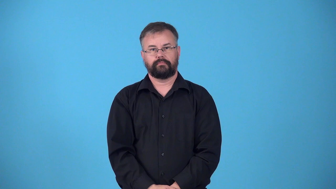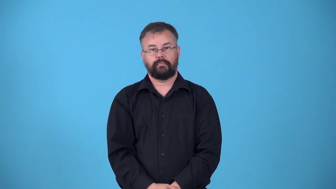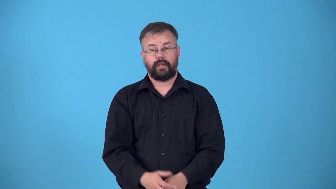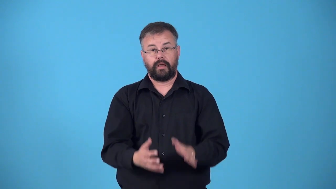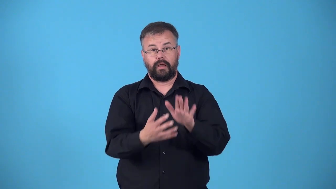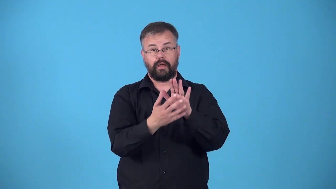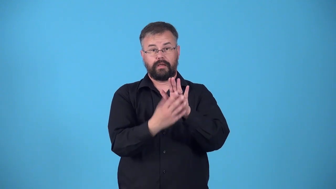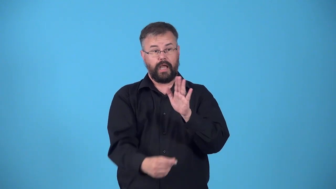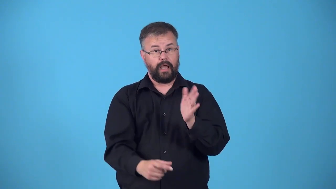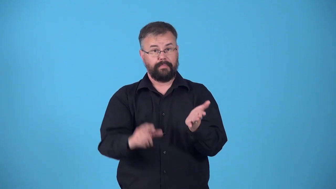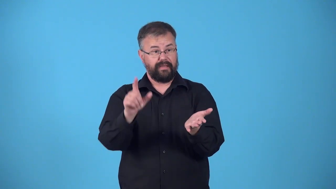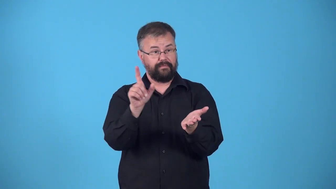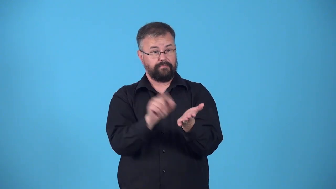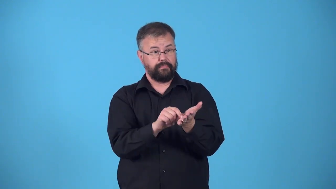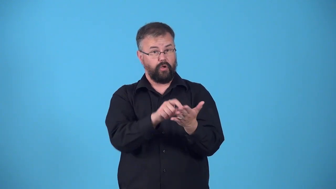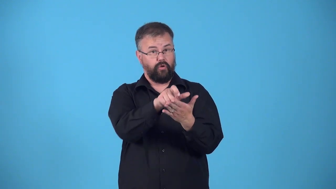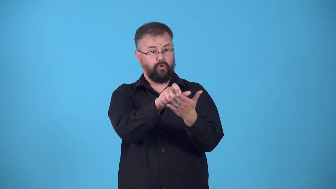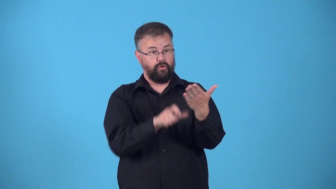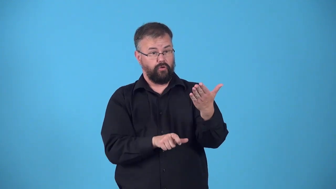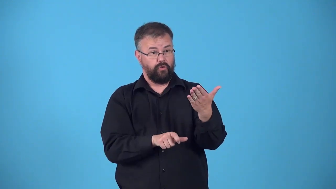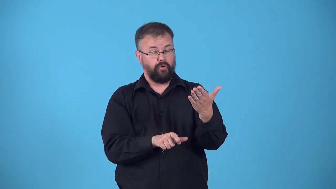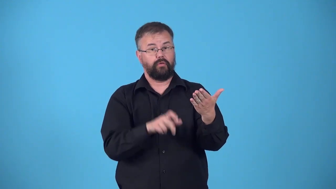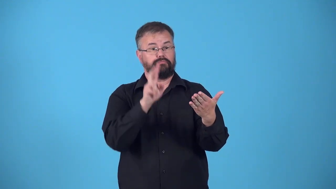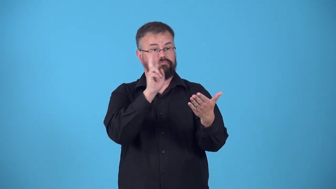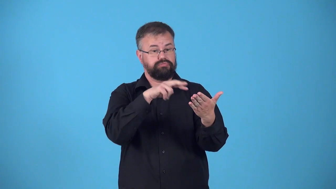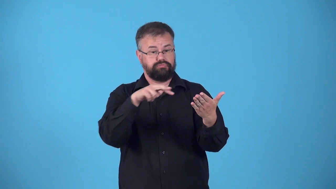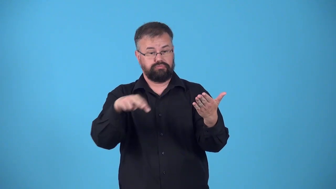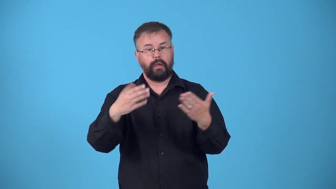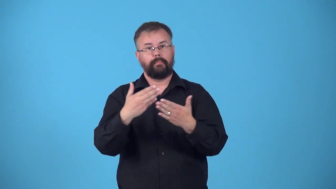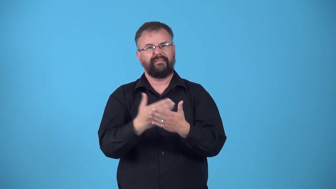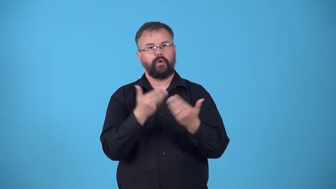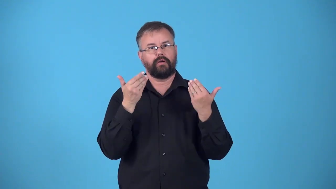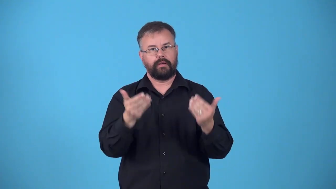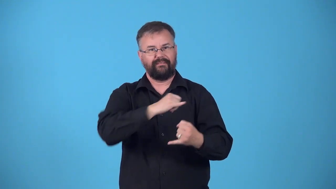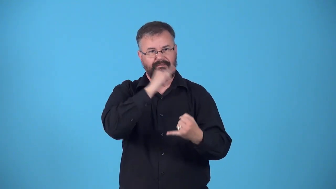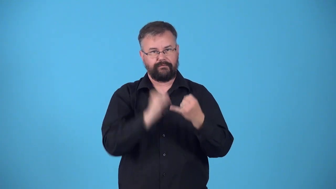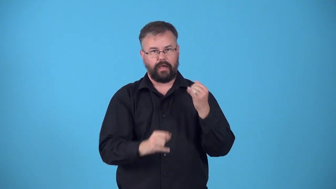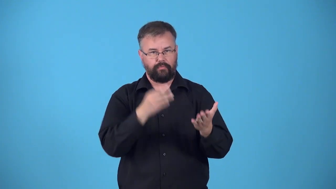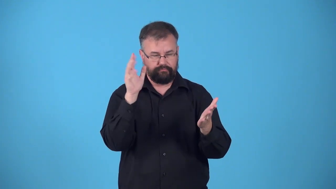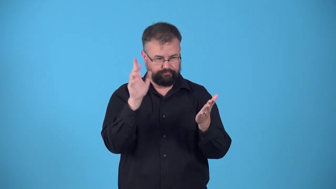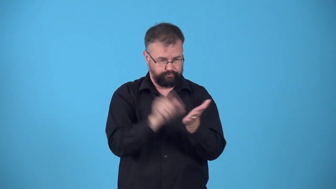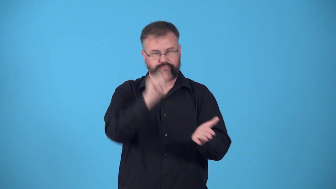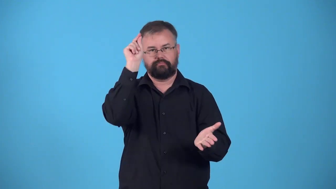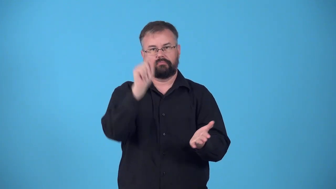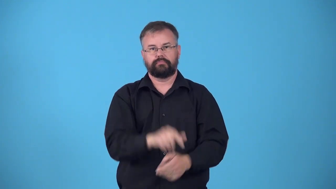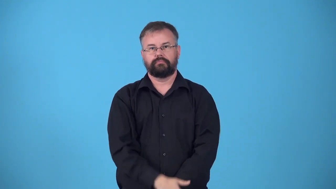proof a book